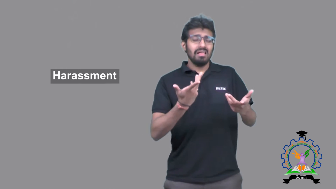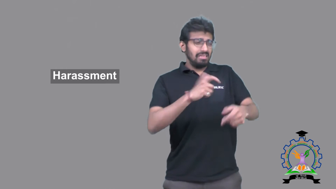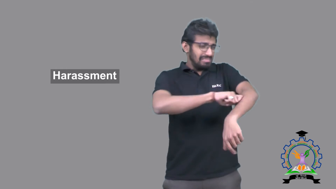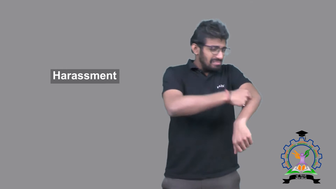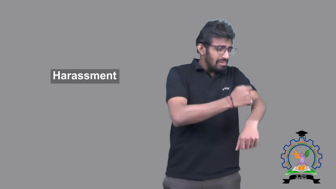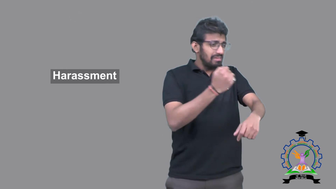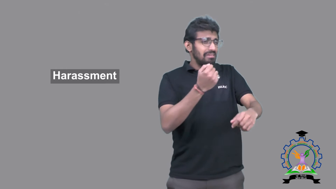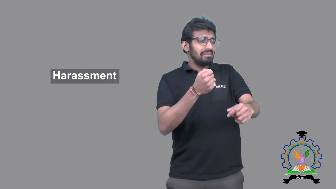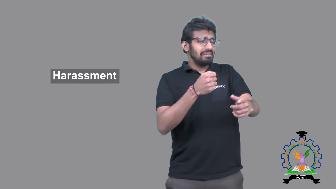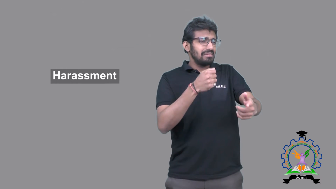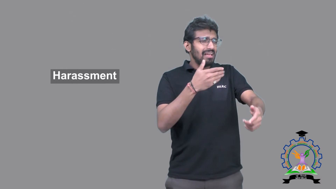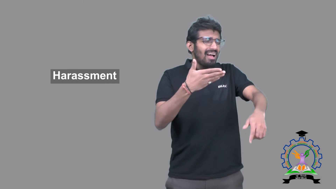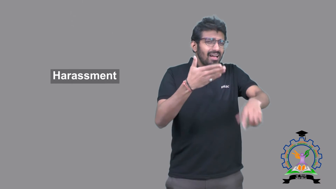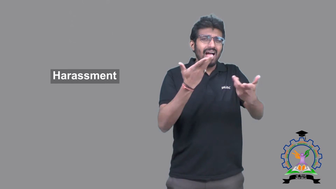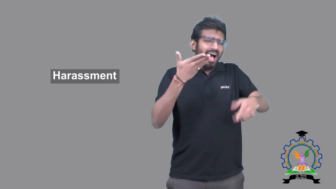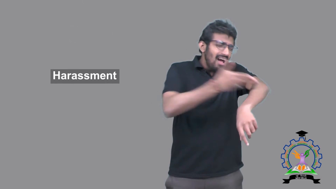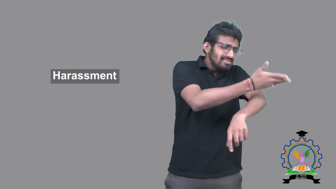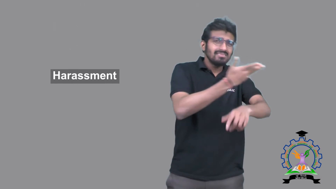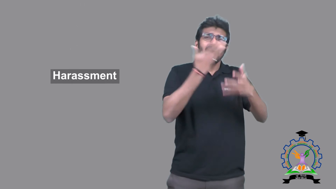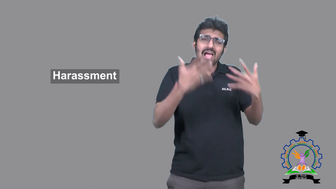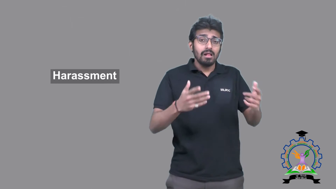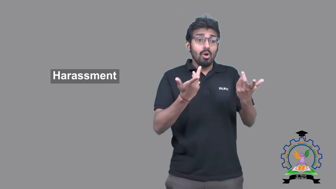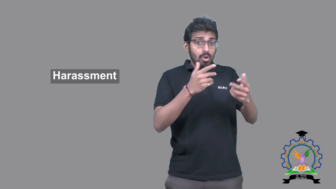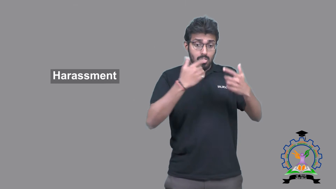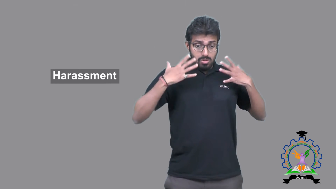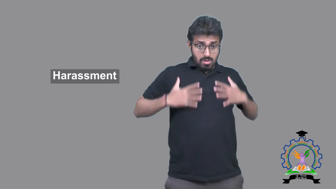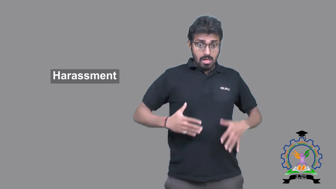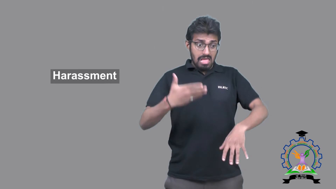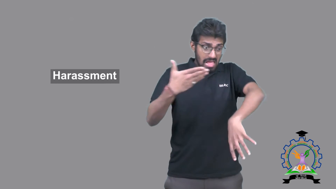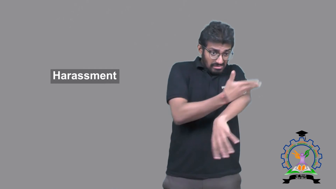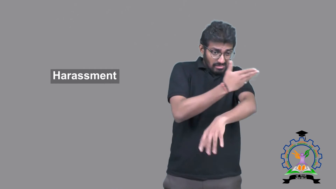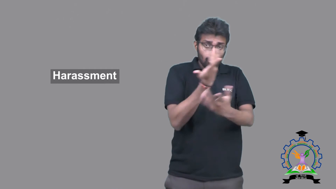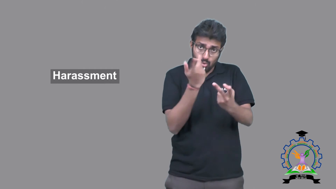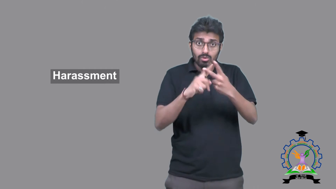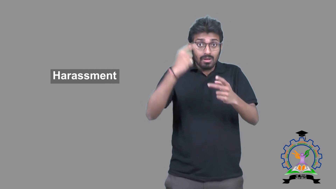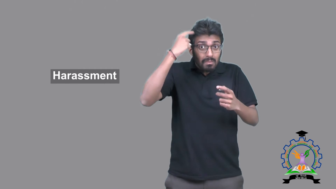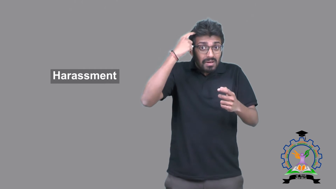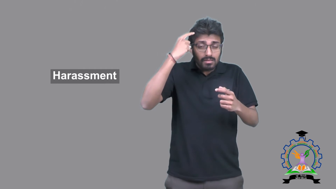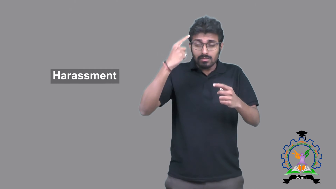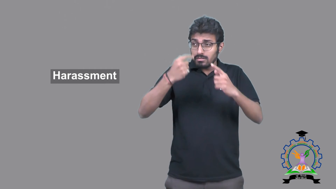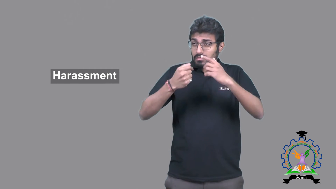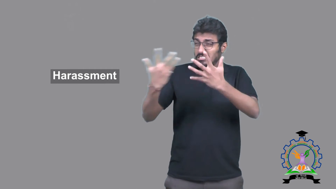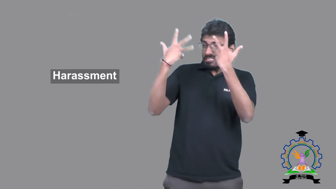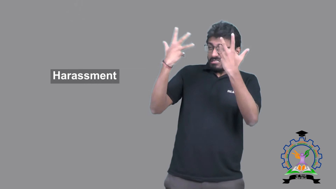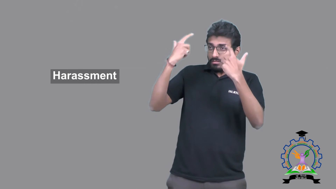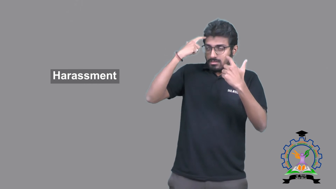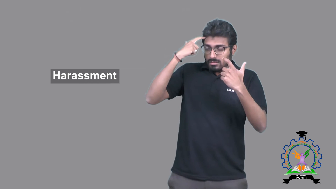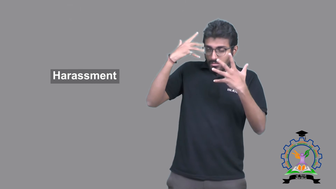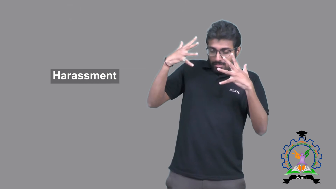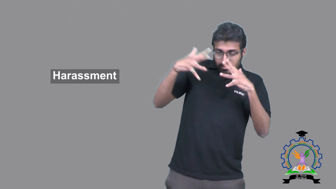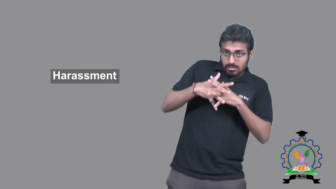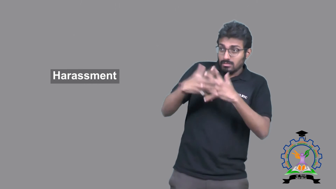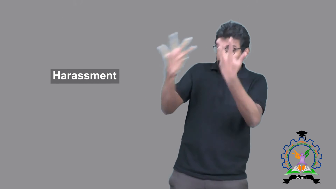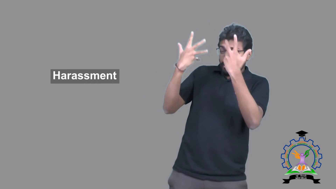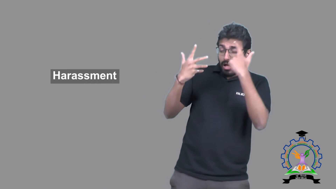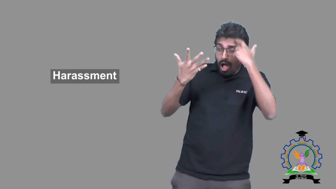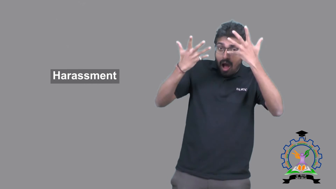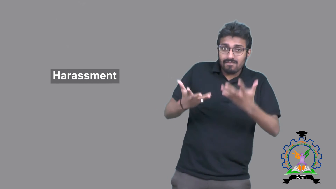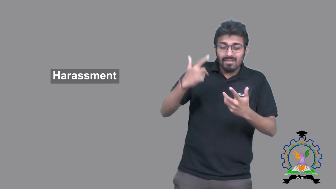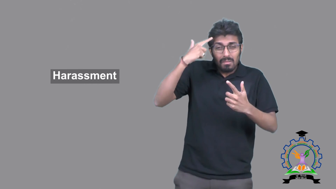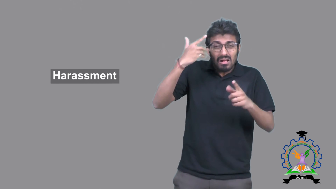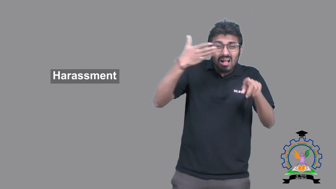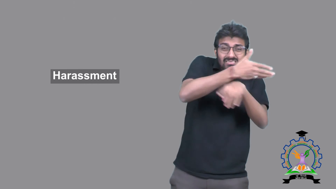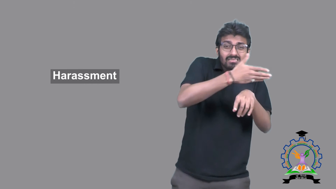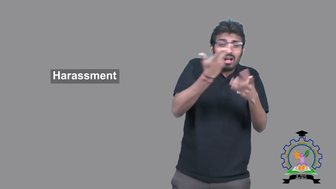Harassment